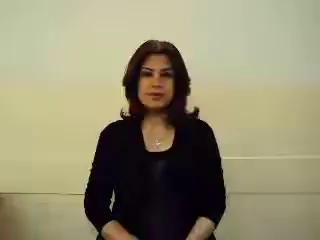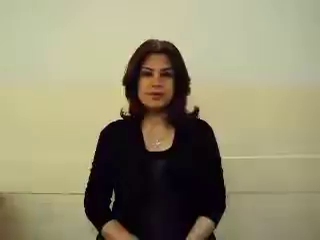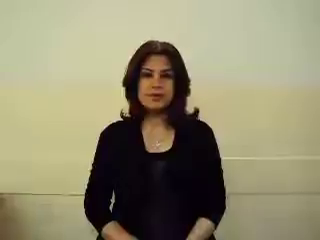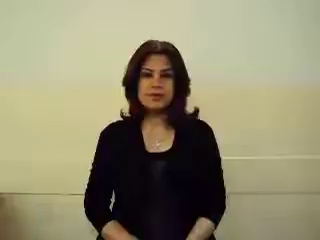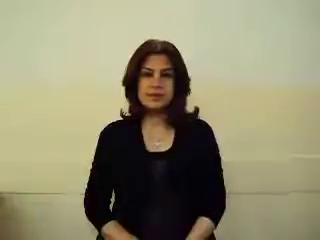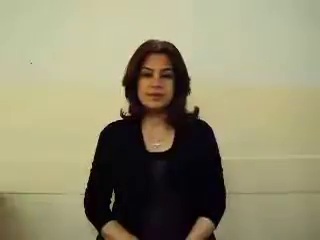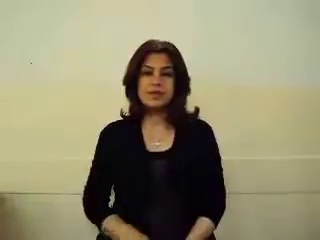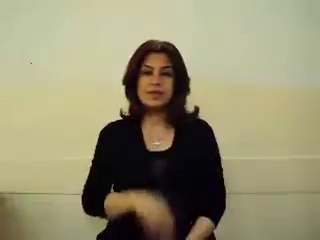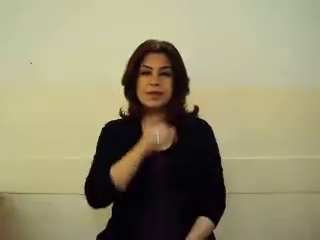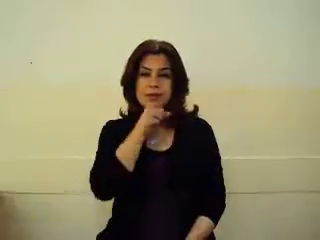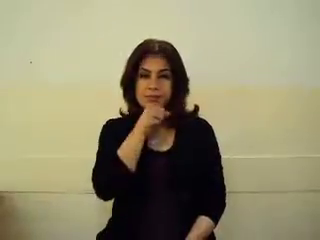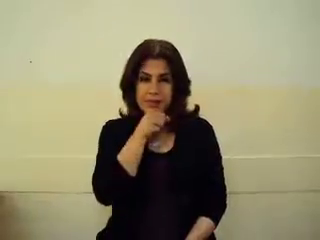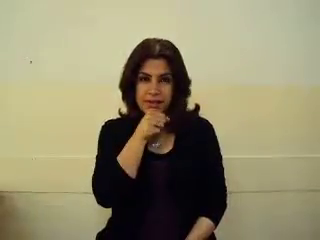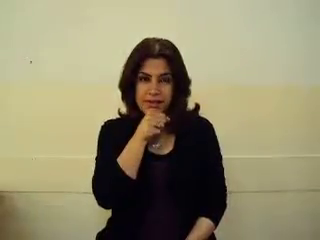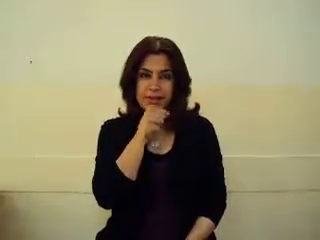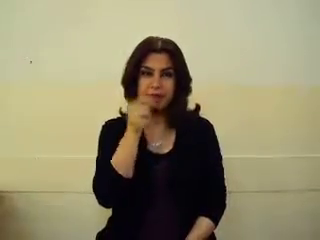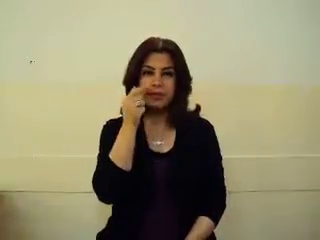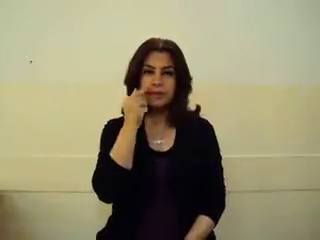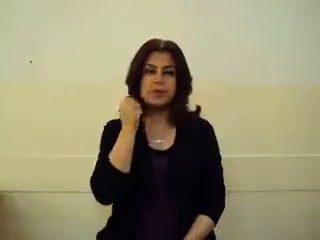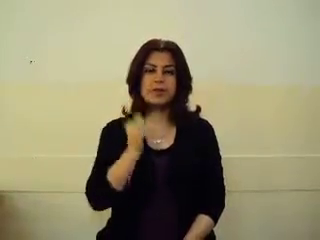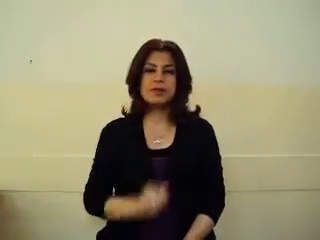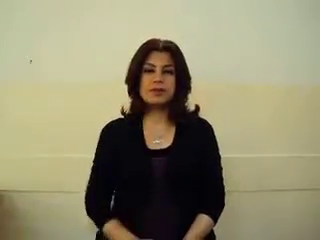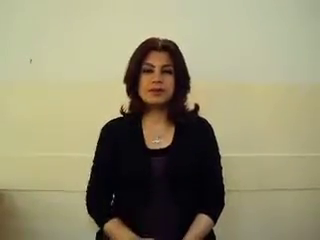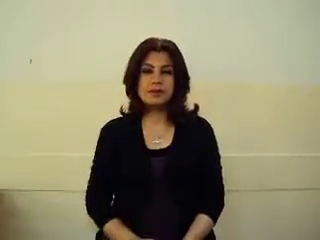husband